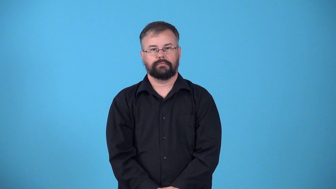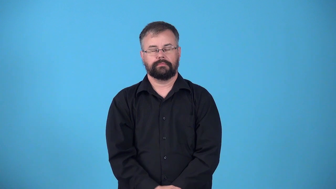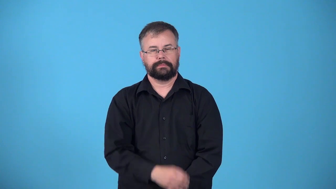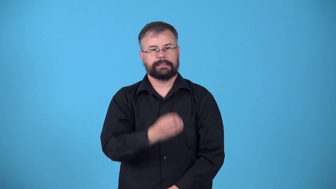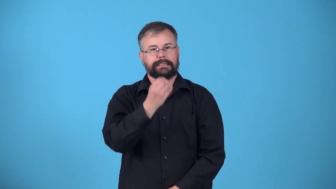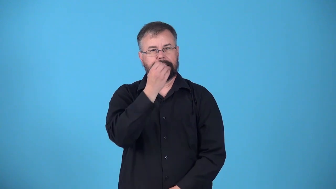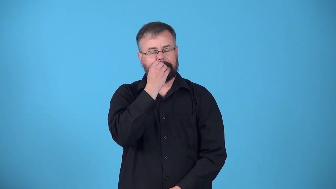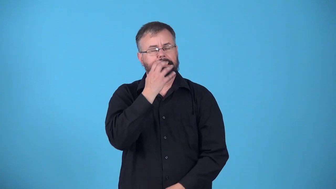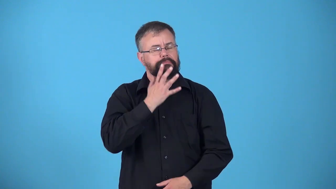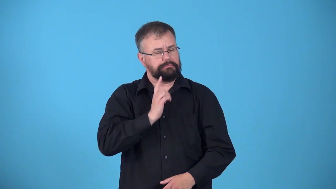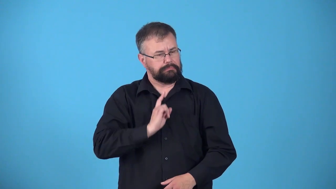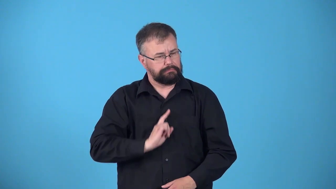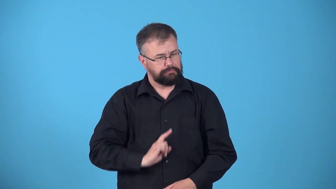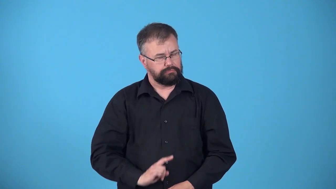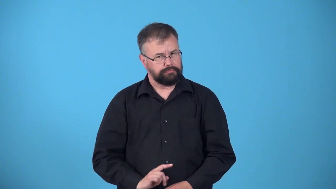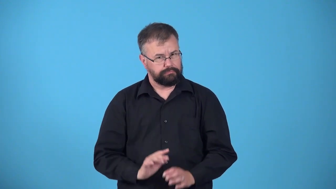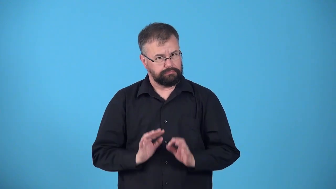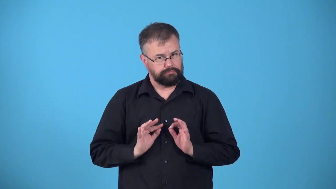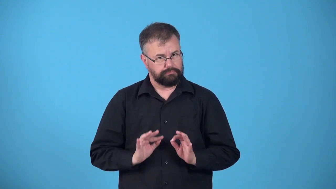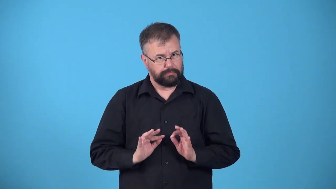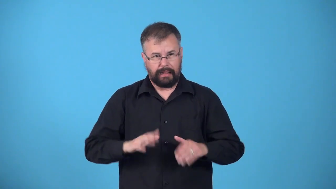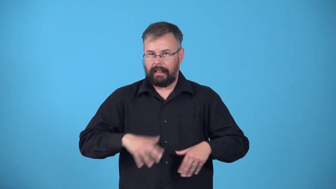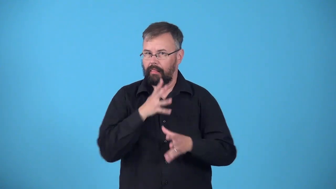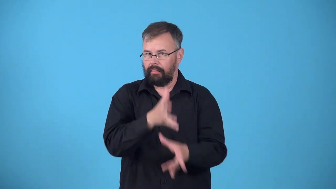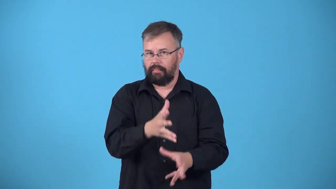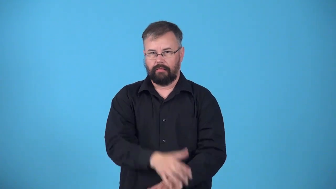hold down food